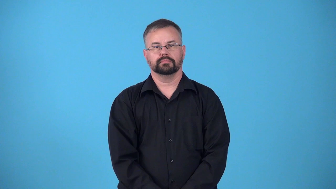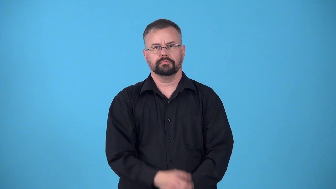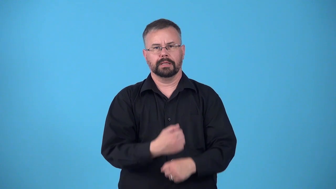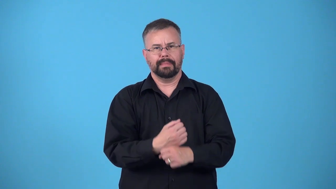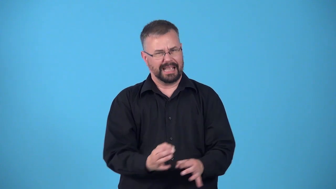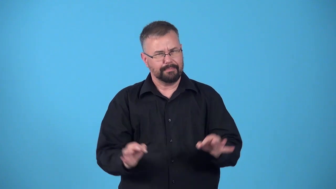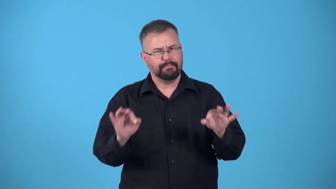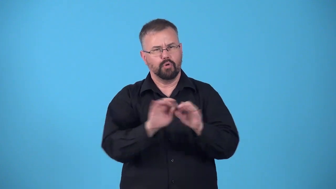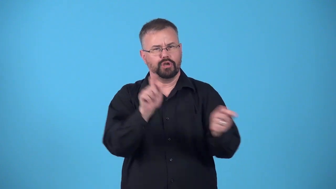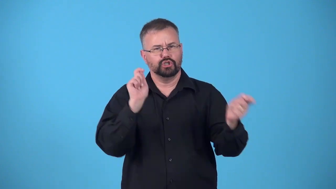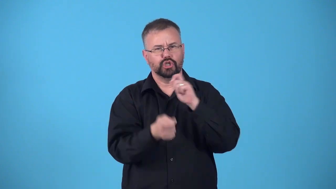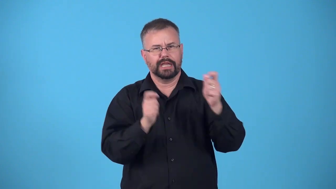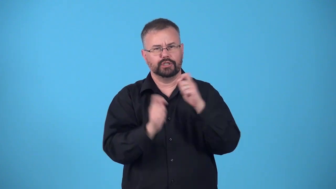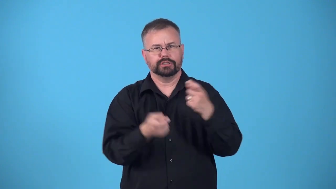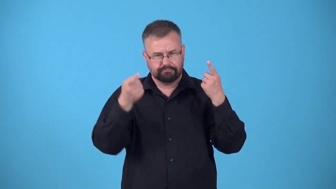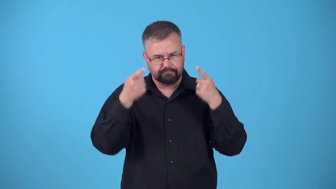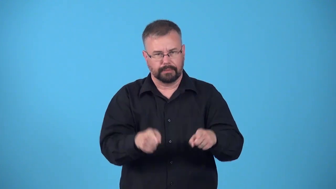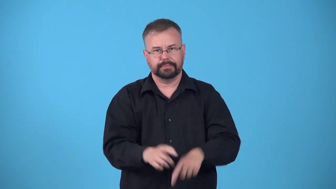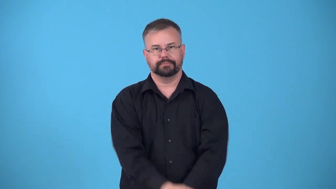usher in